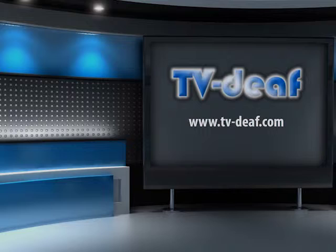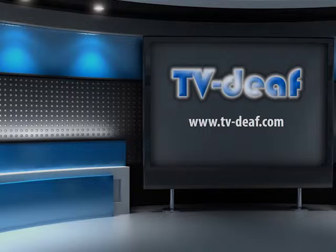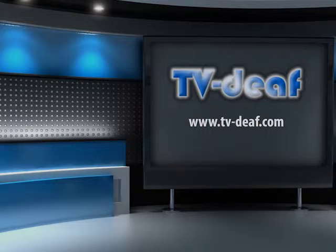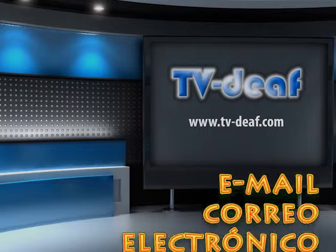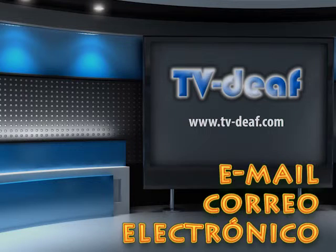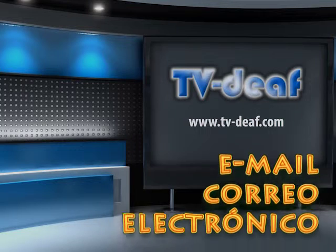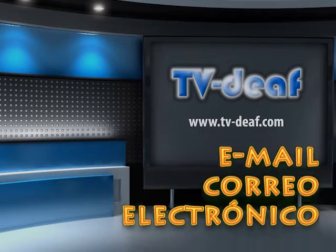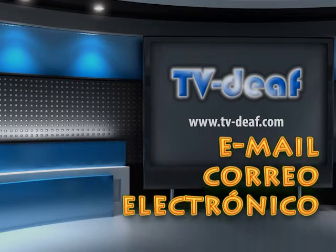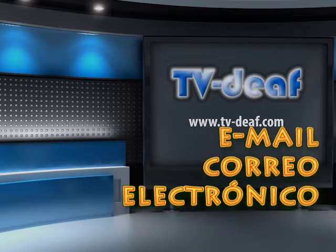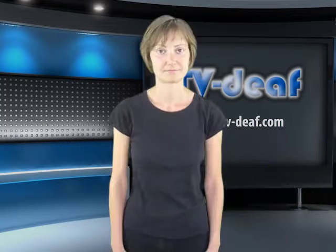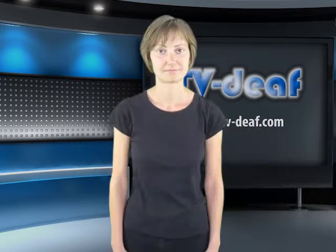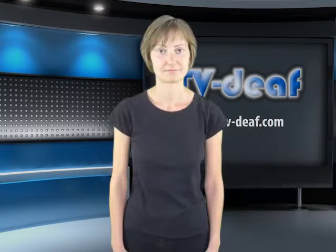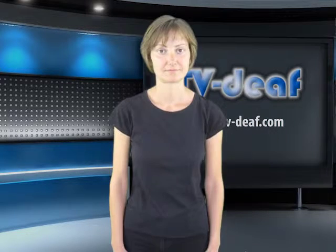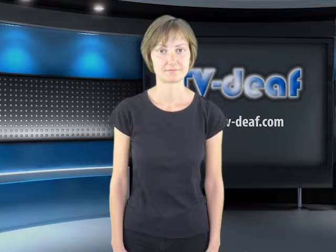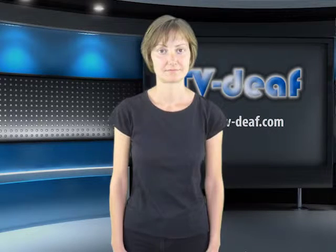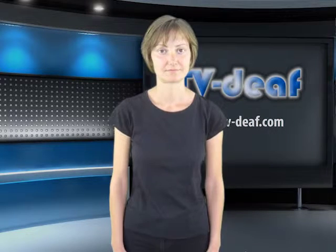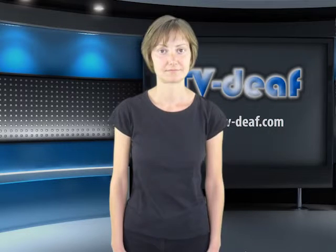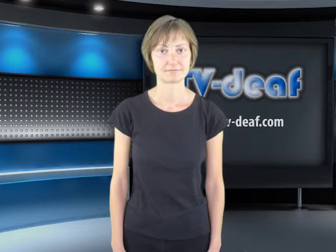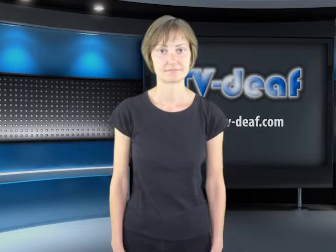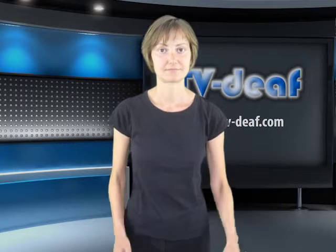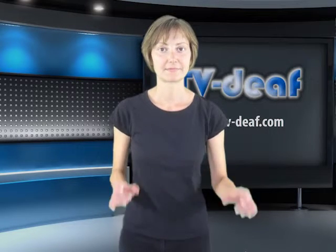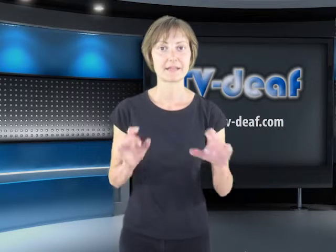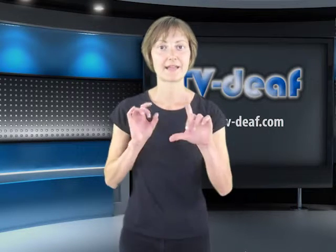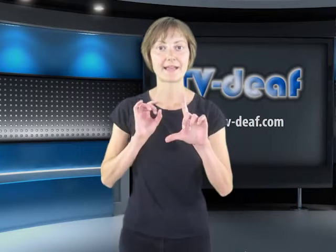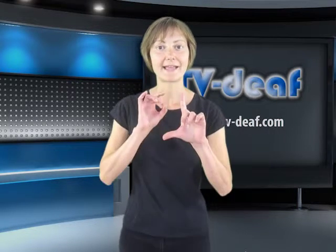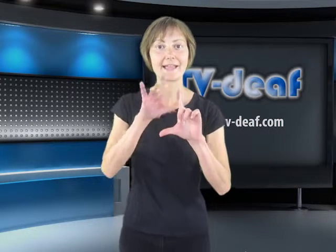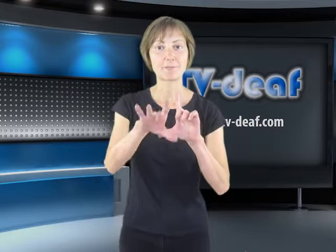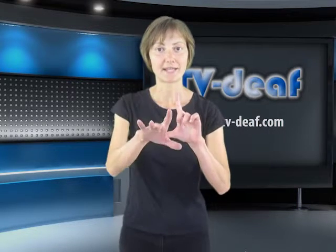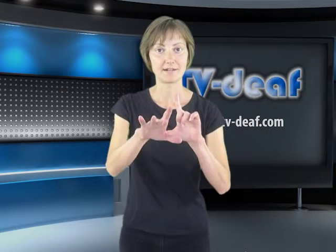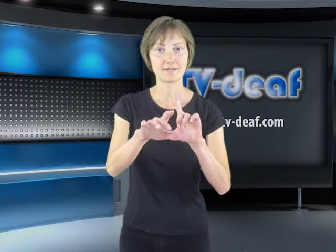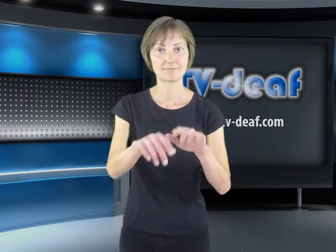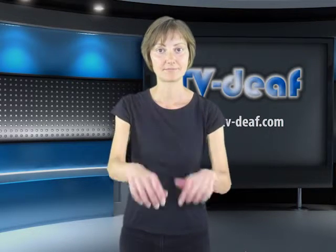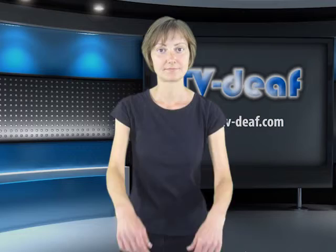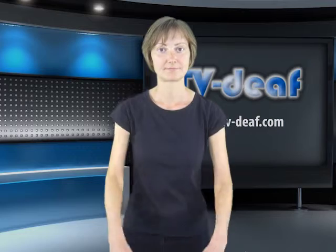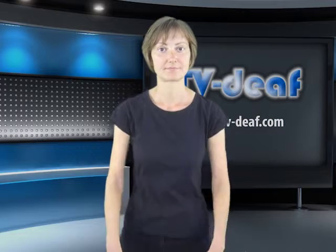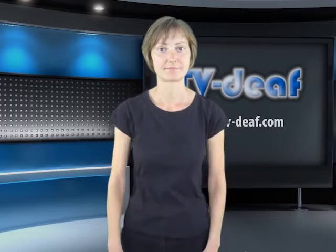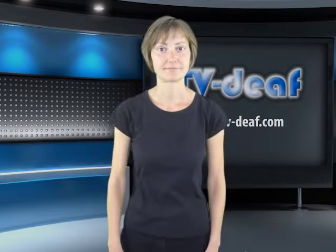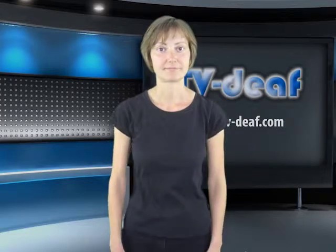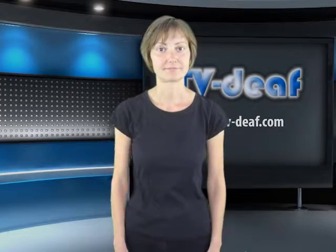EMAIL